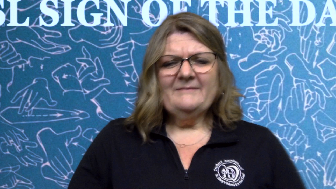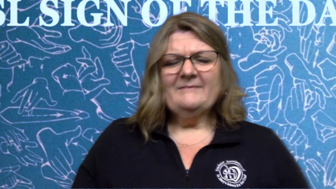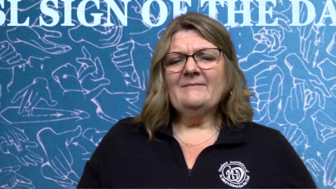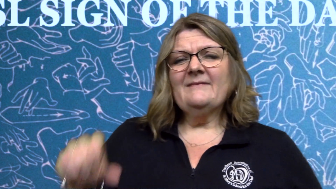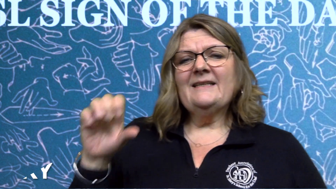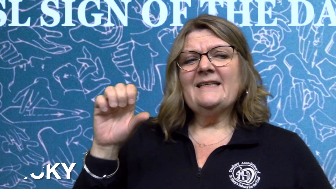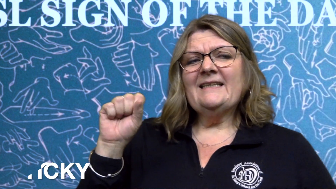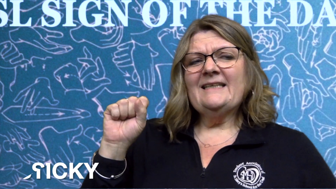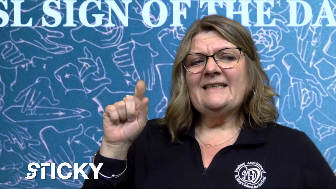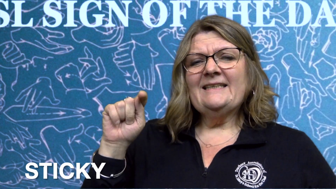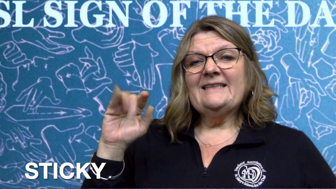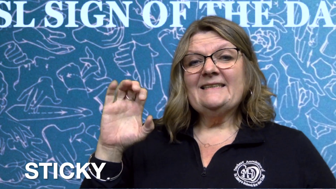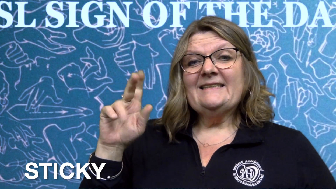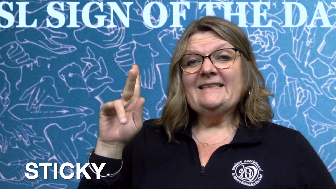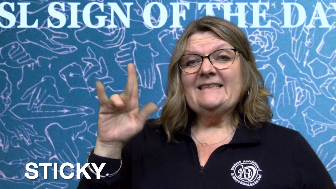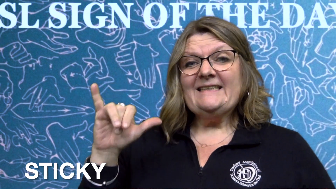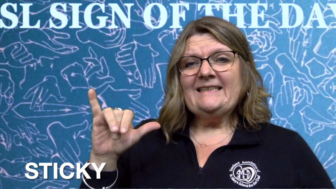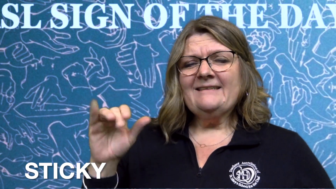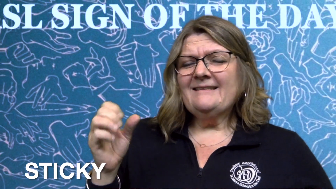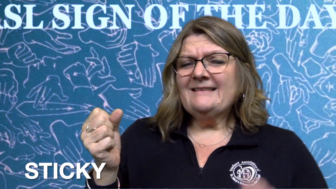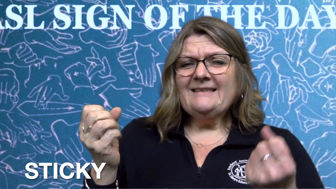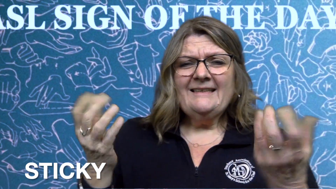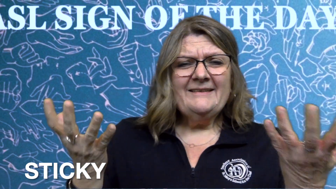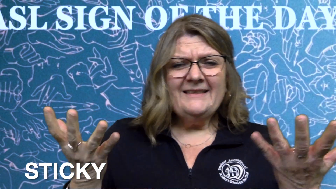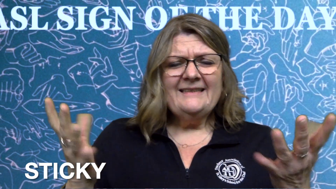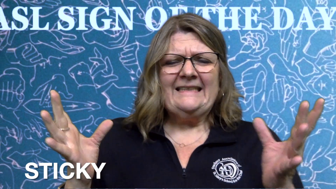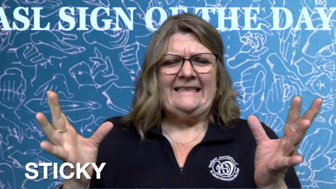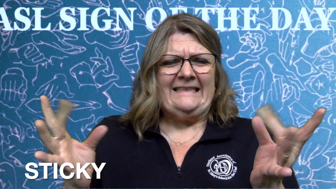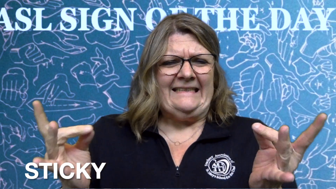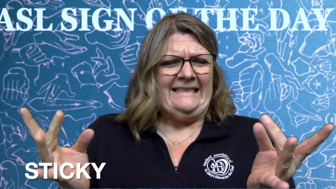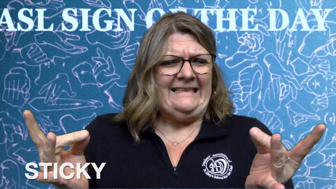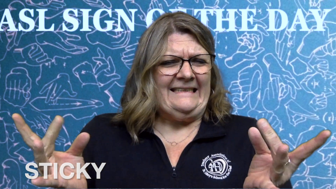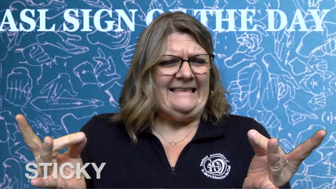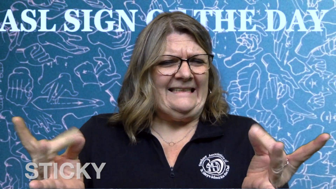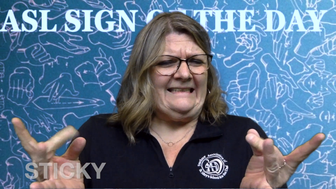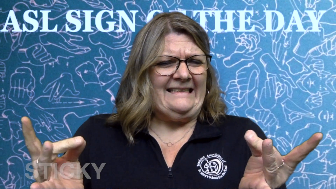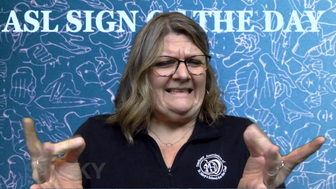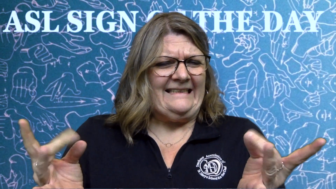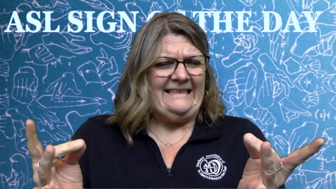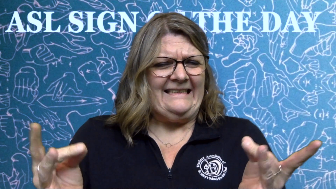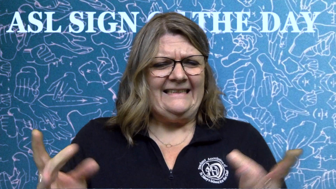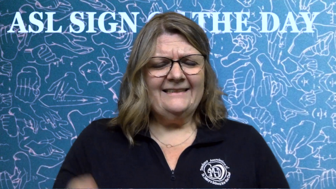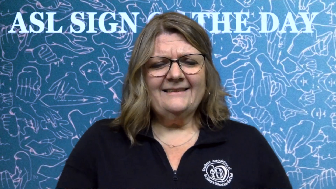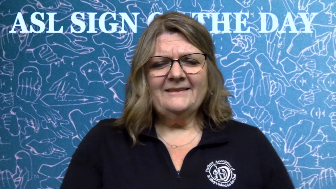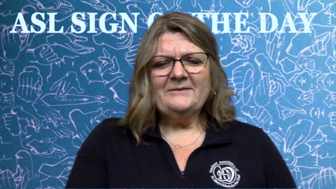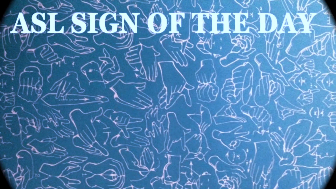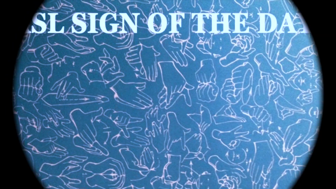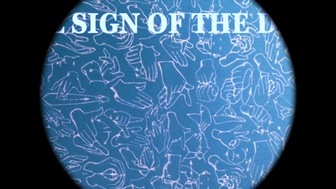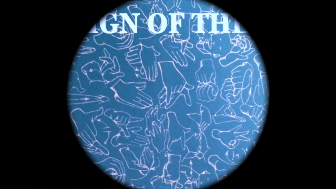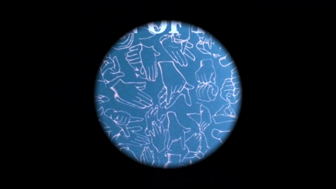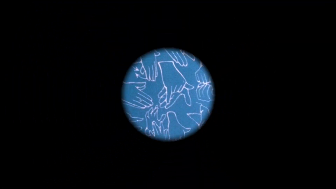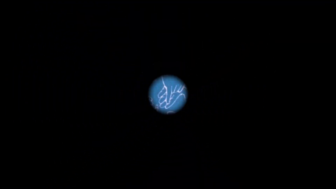STICKY